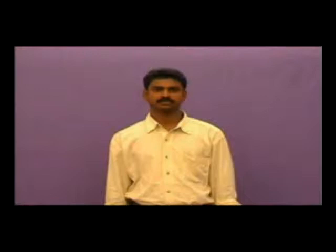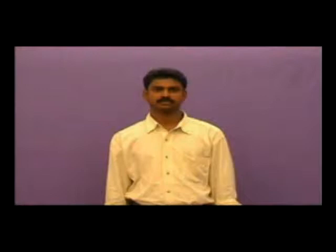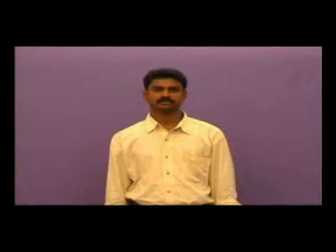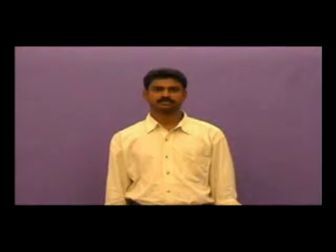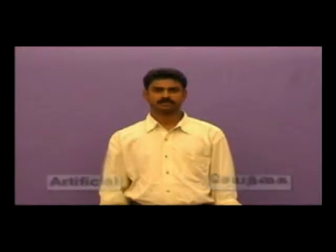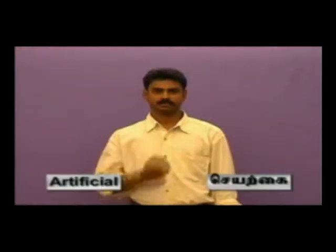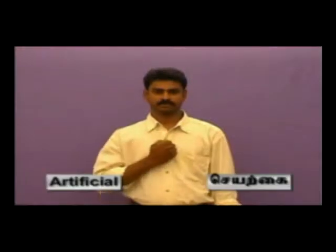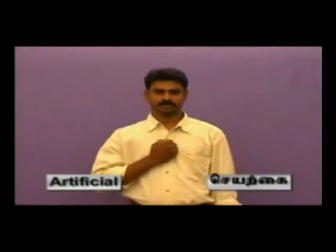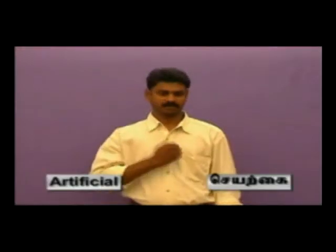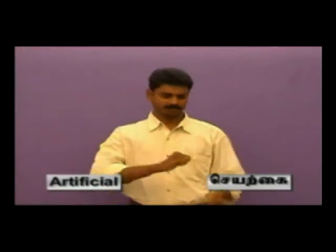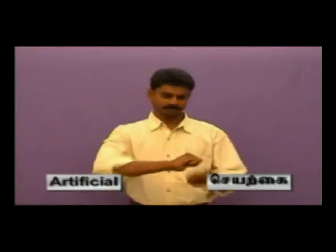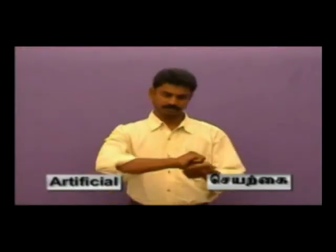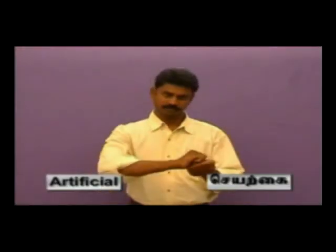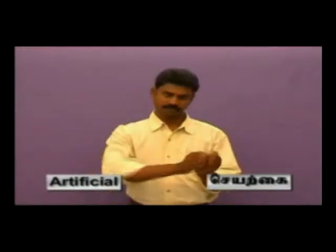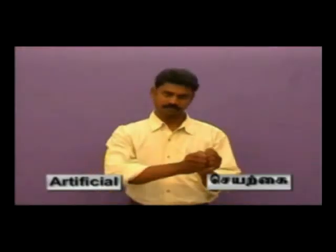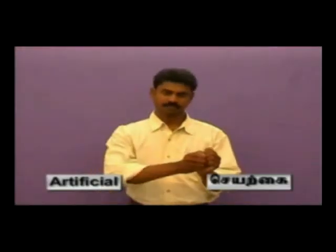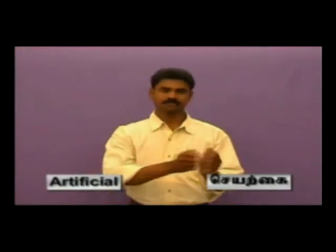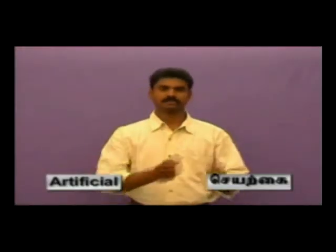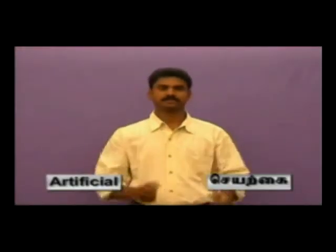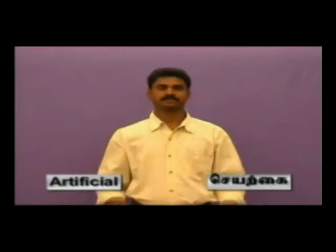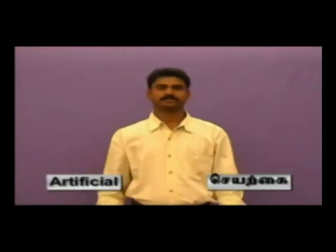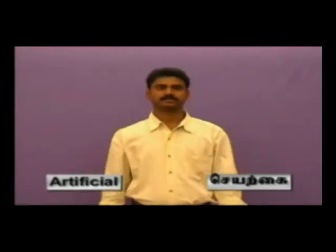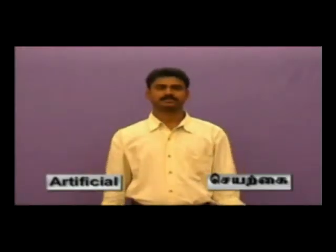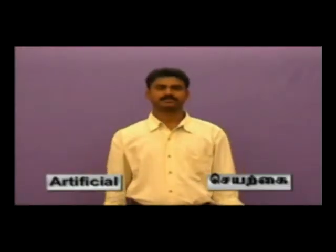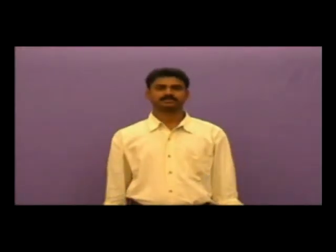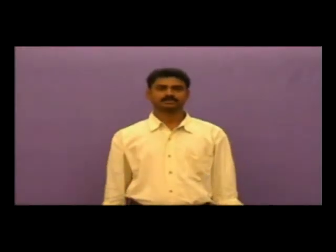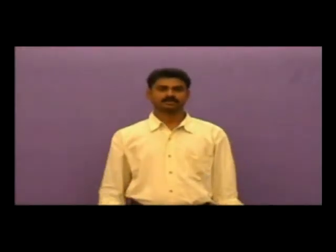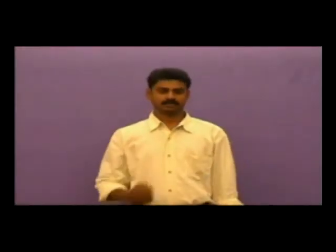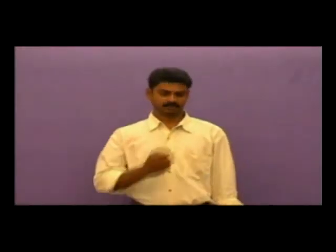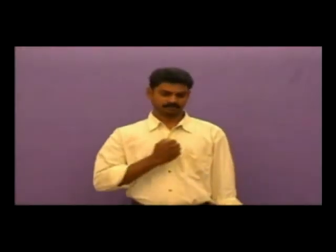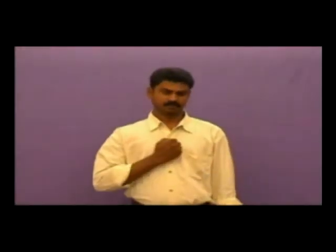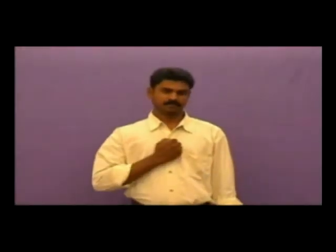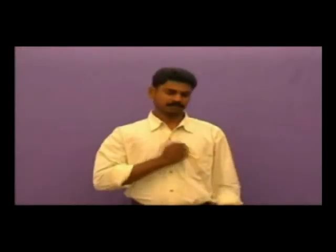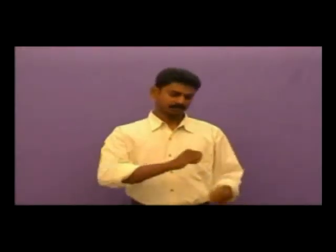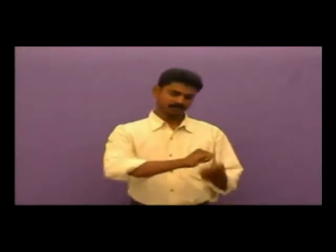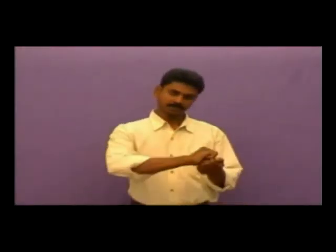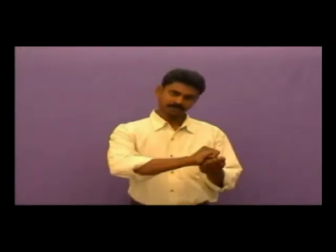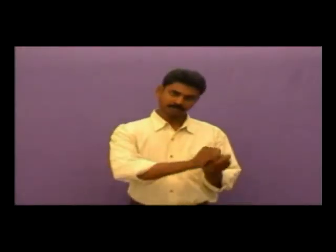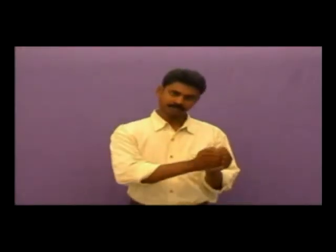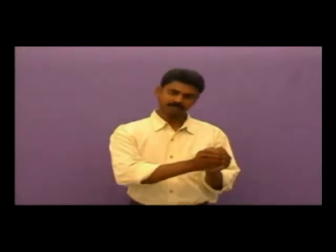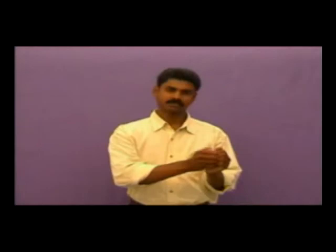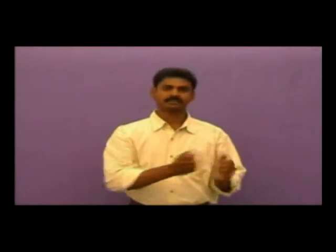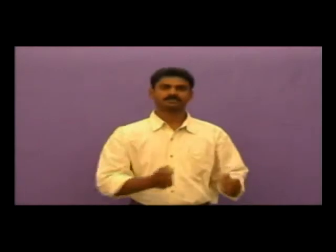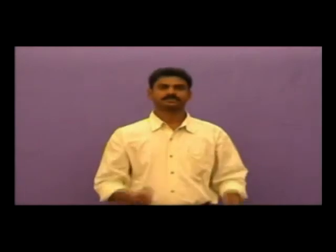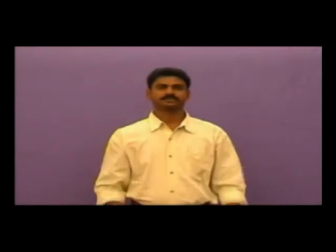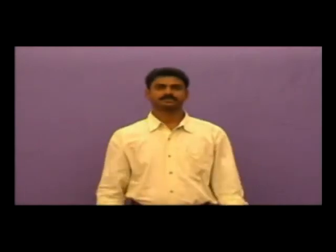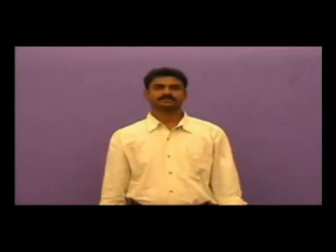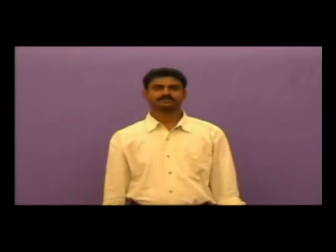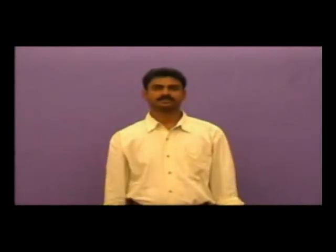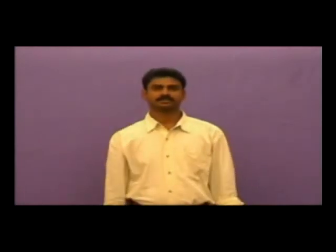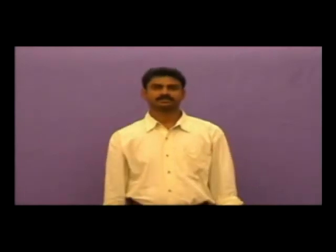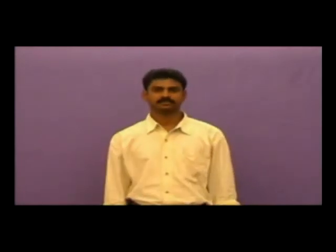Artificial